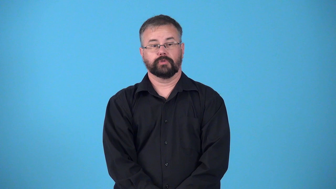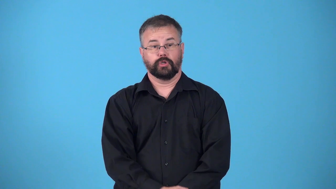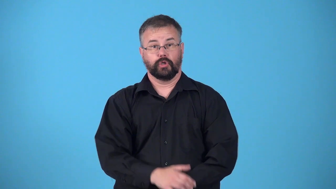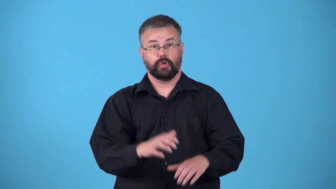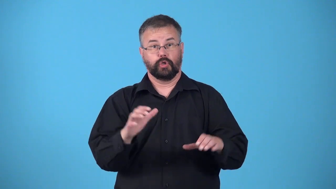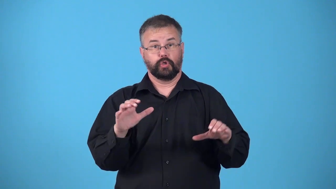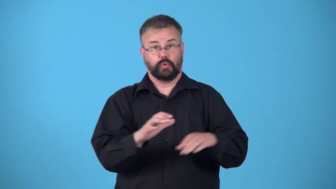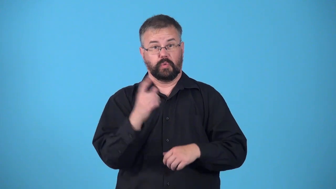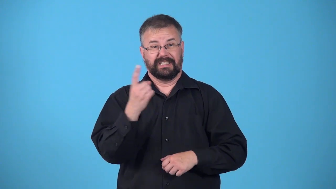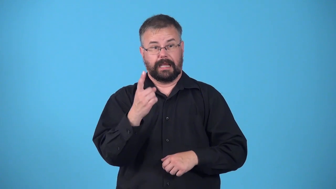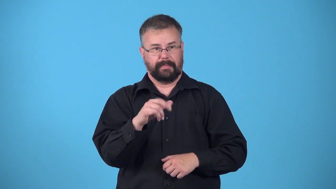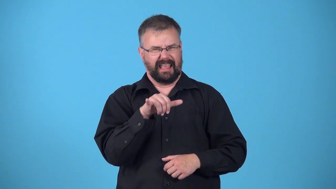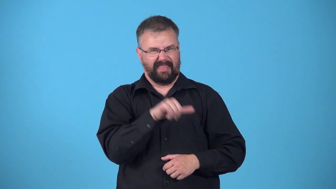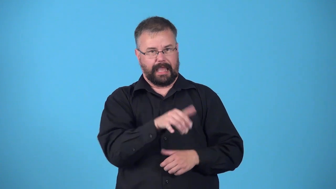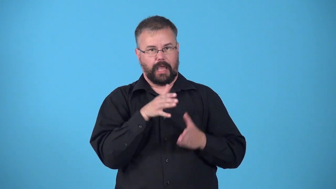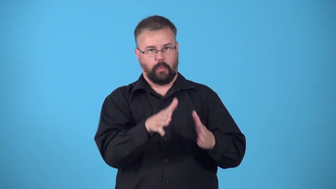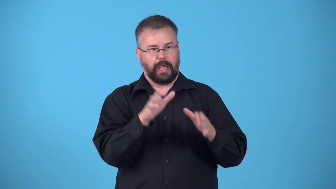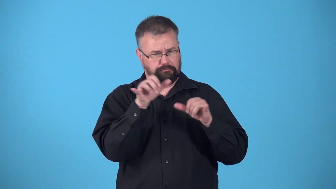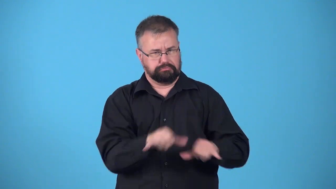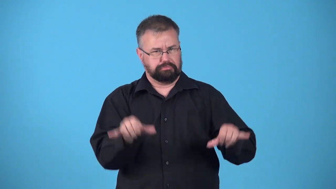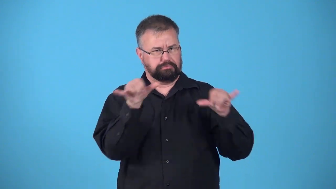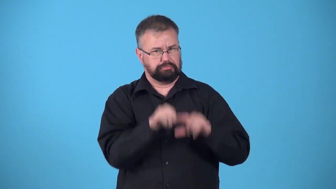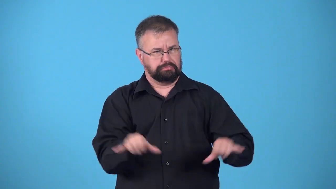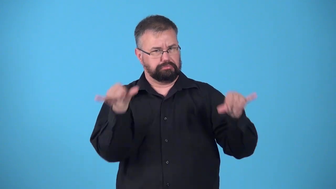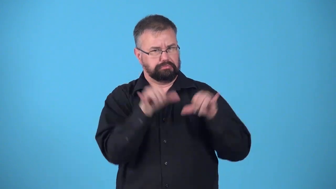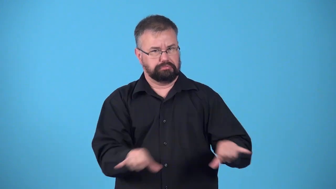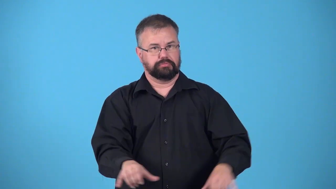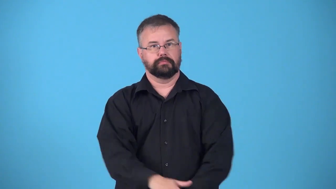drill,routine